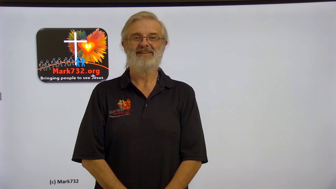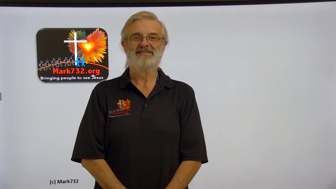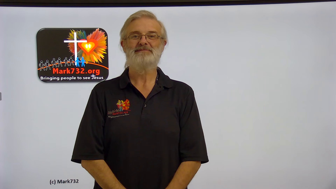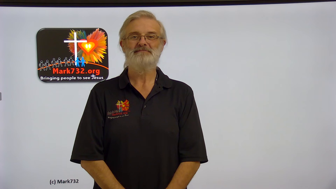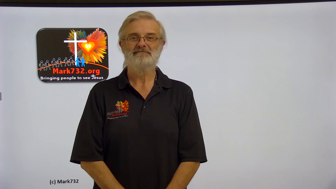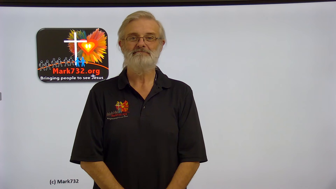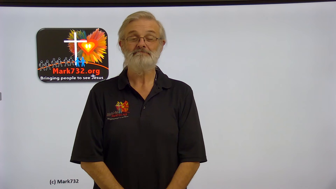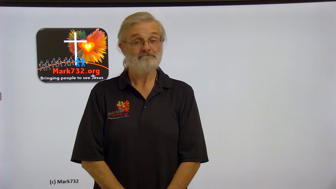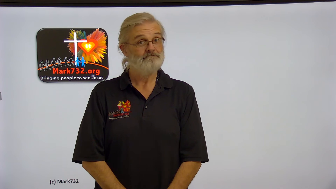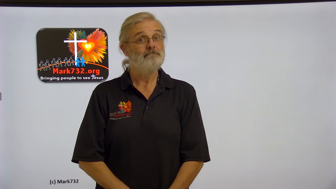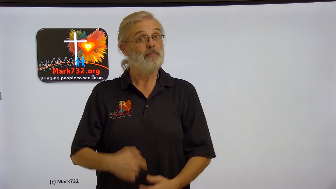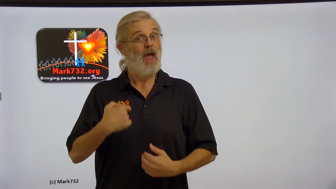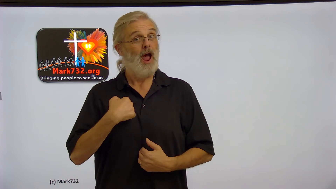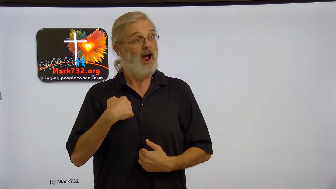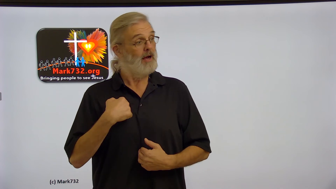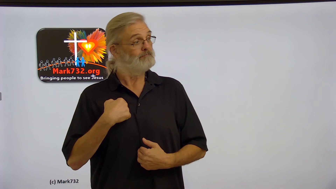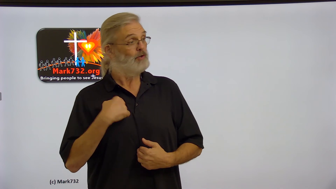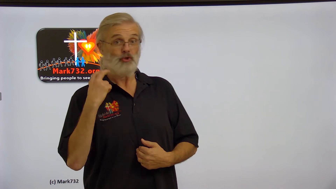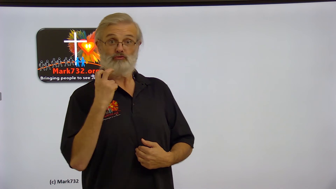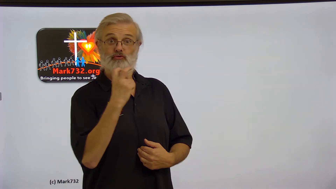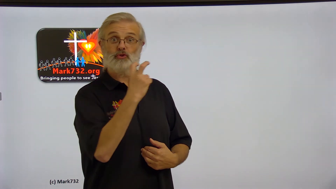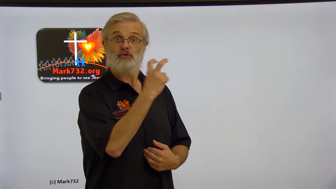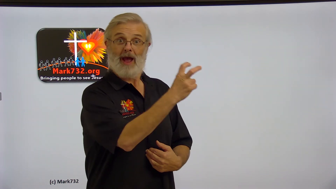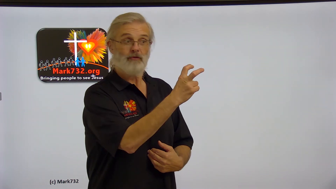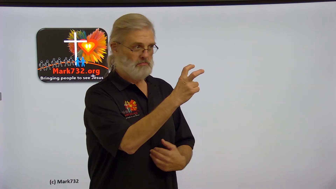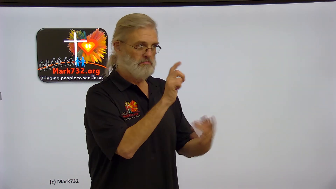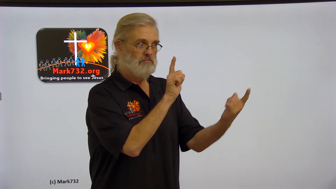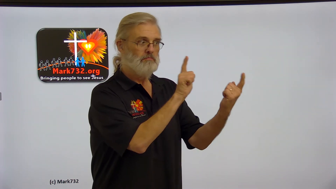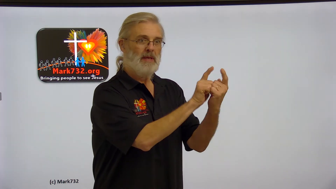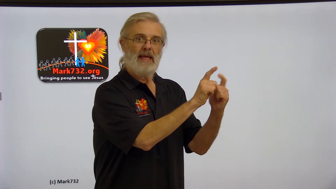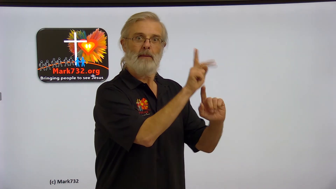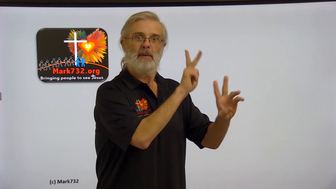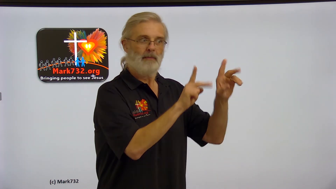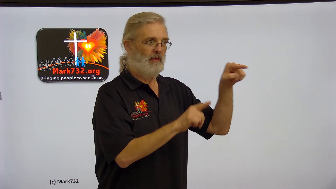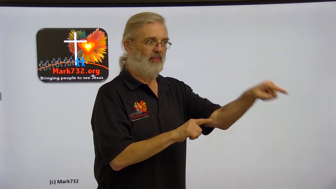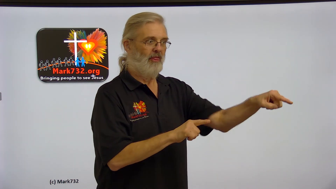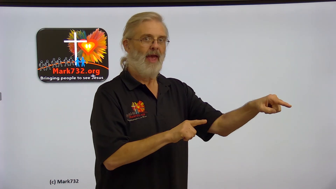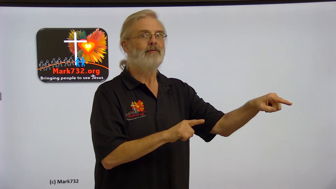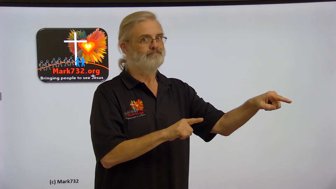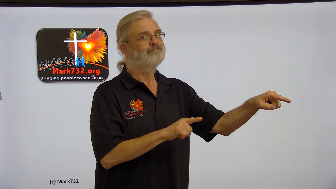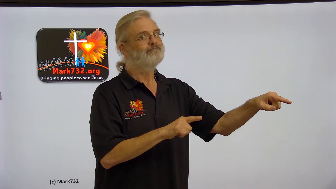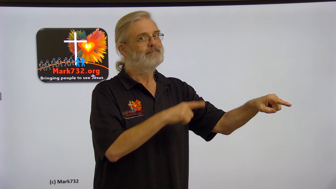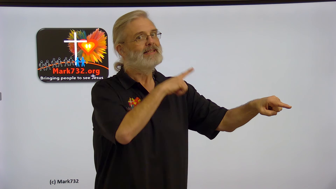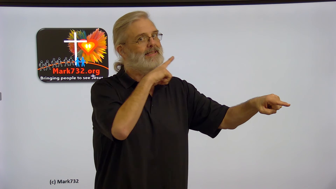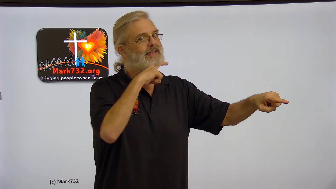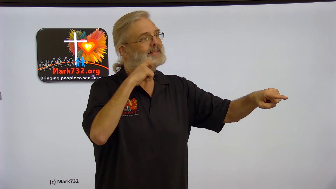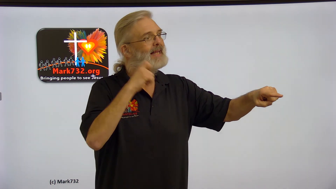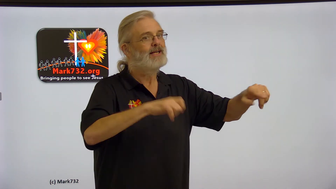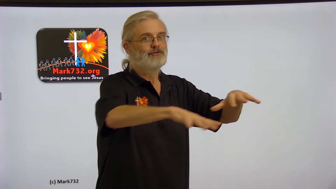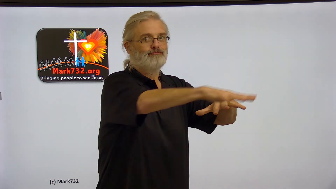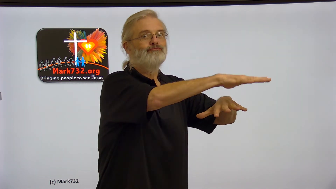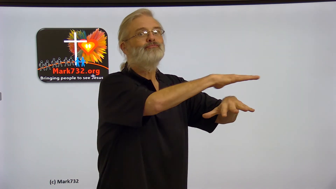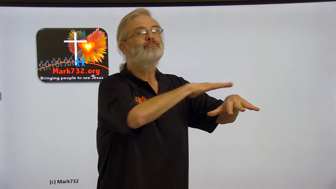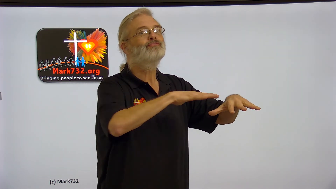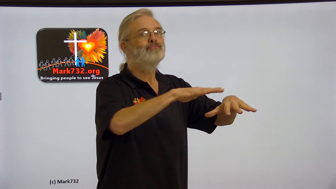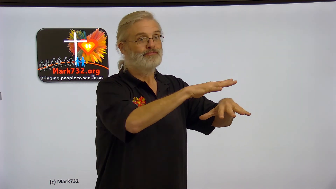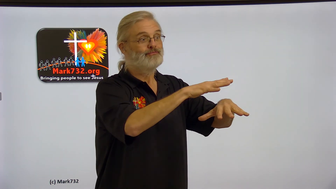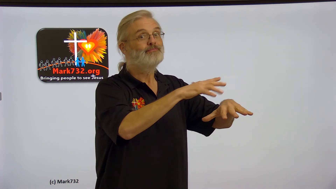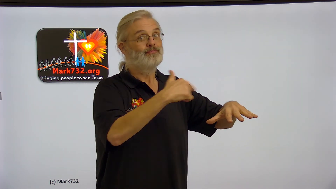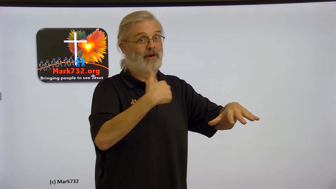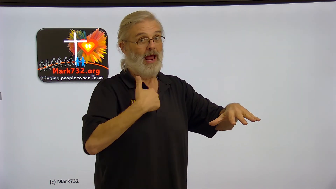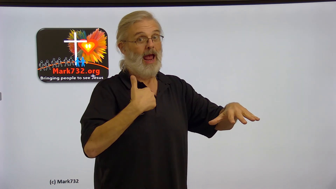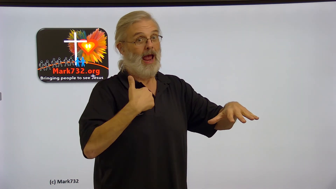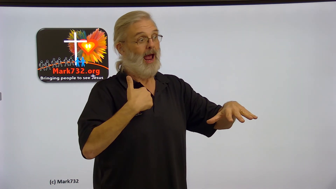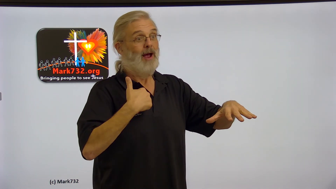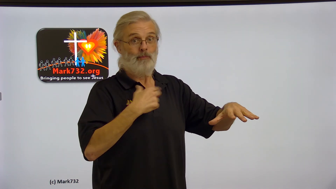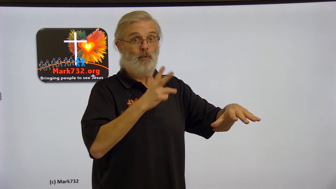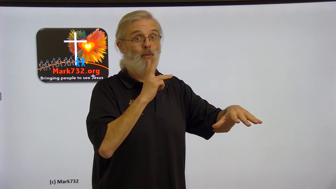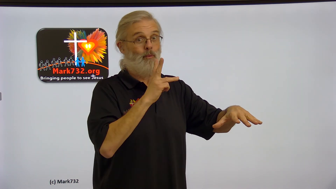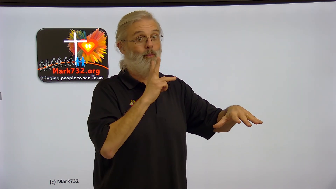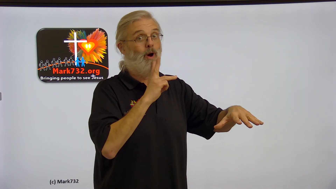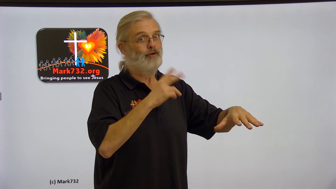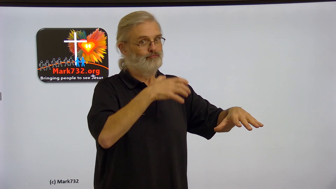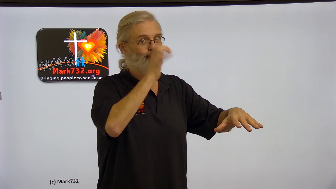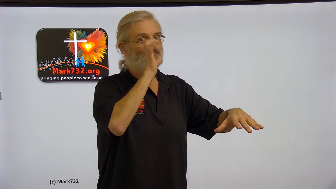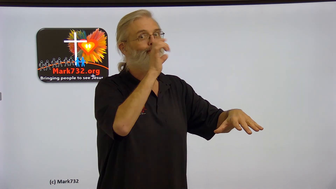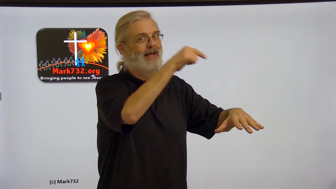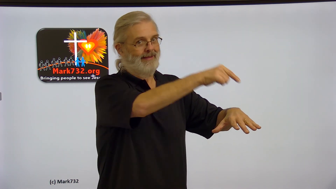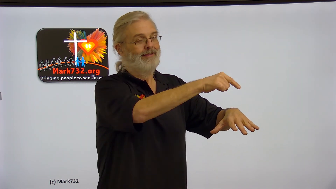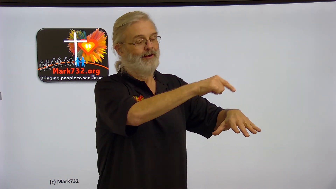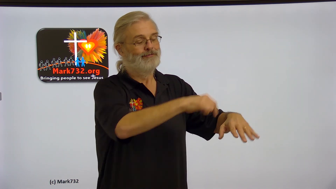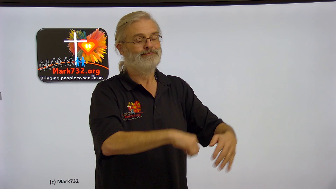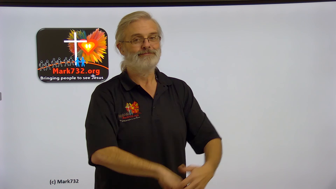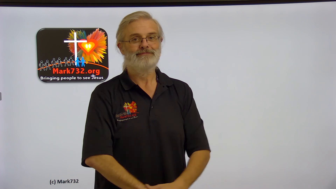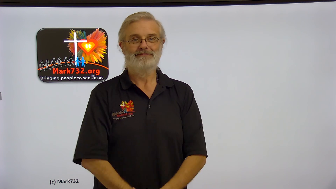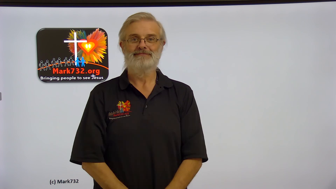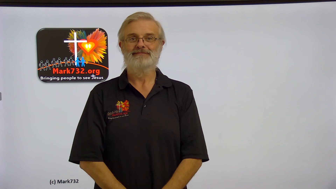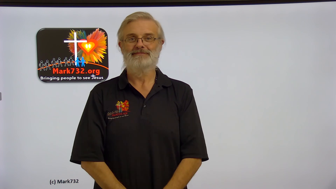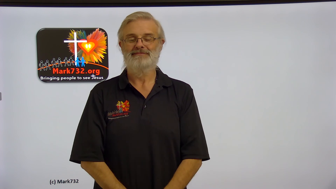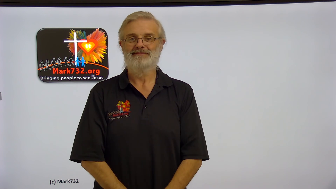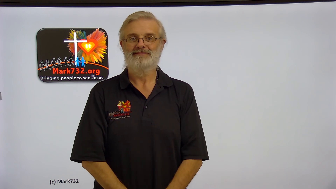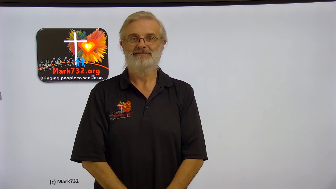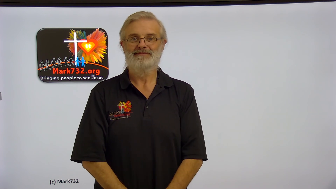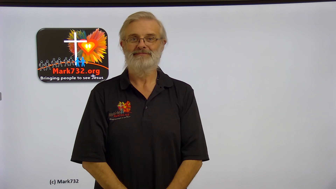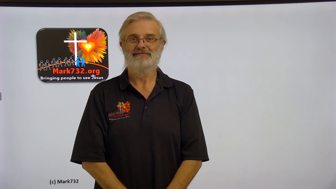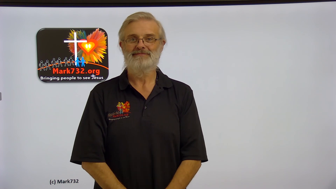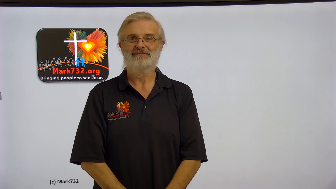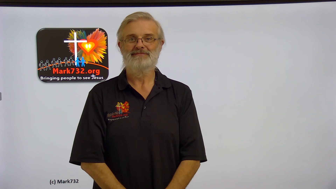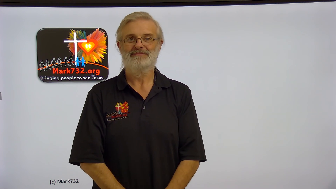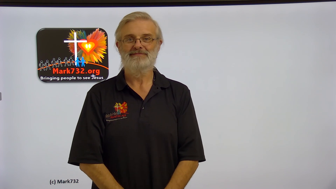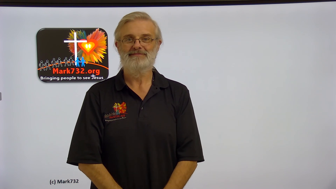travel desert